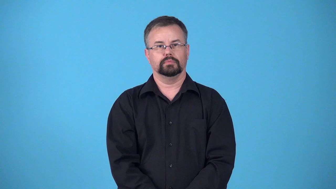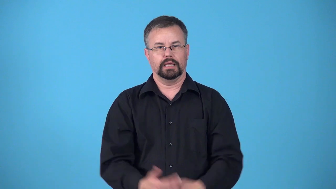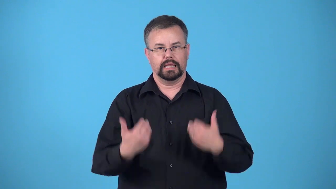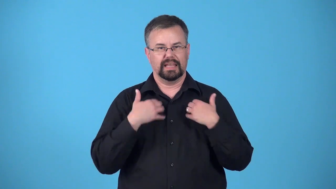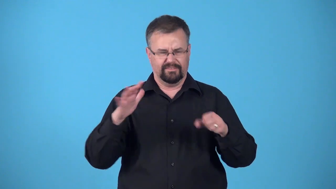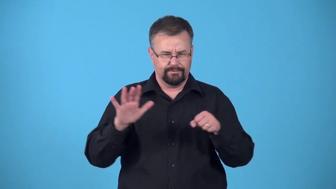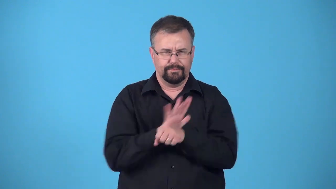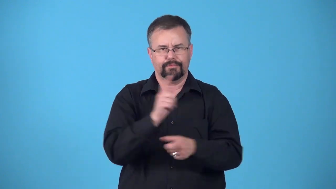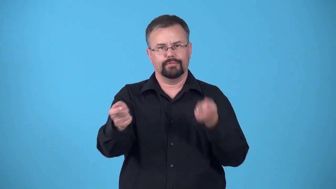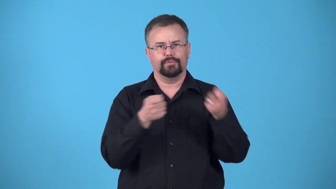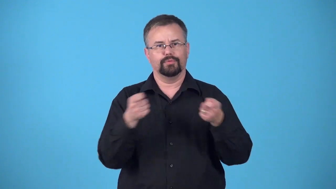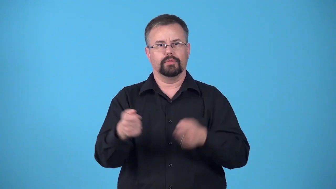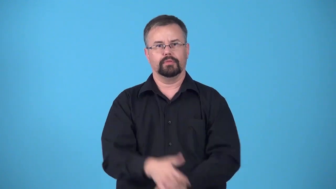in charge